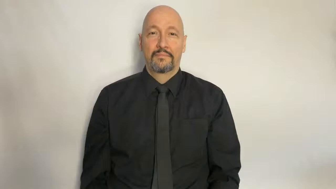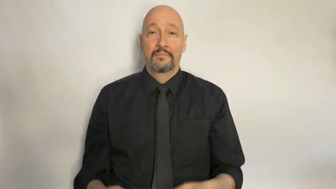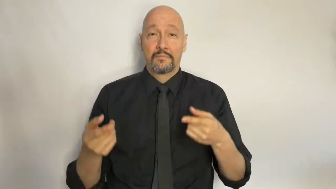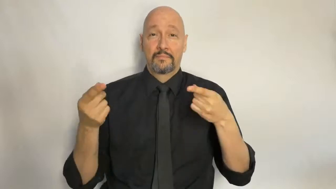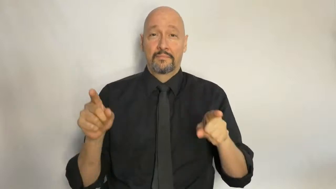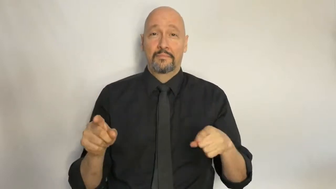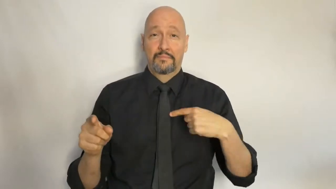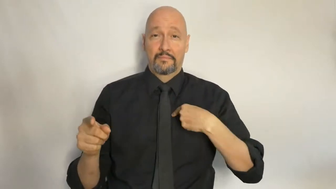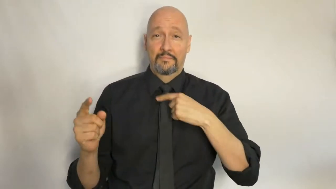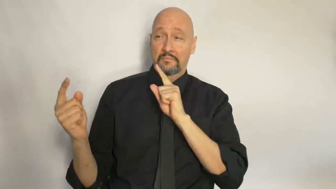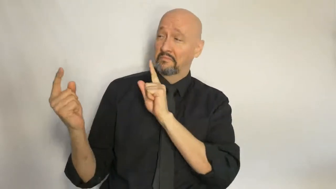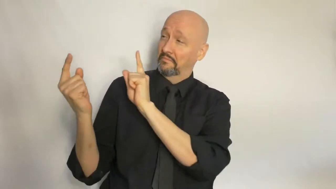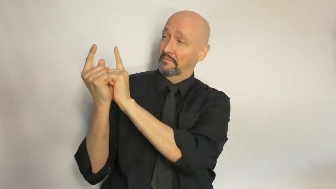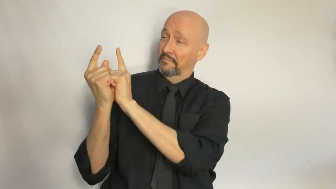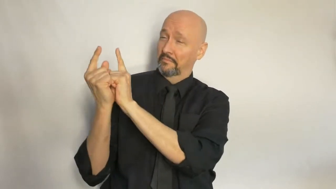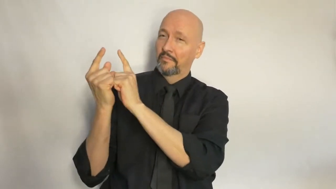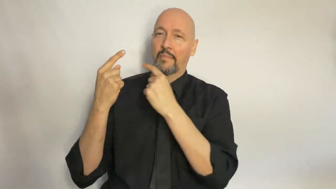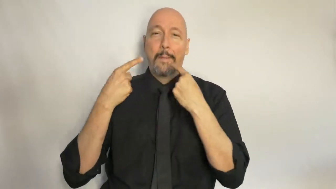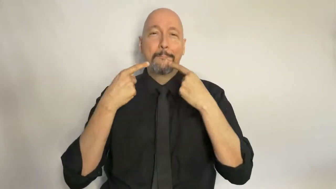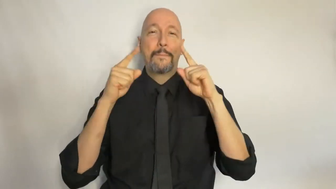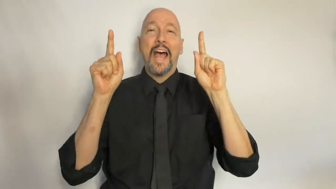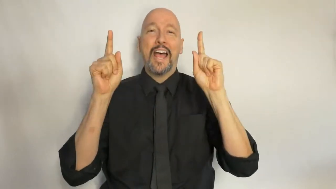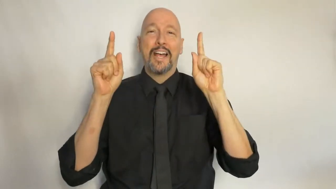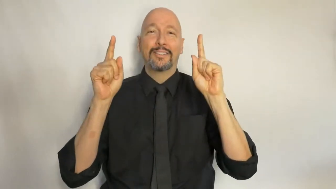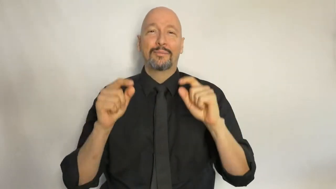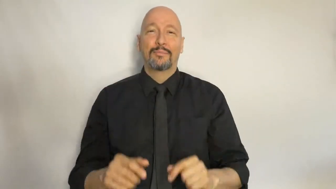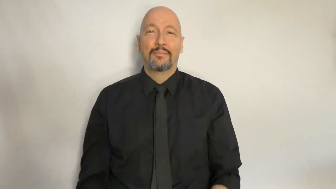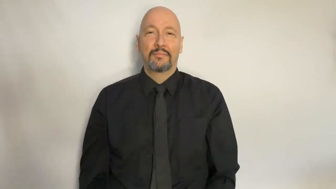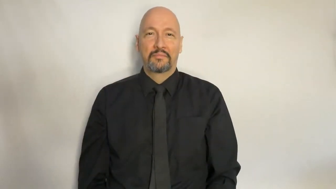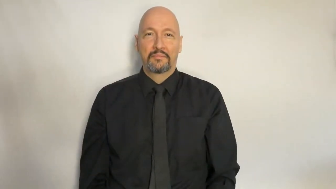happen I met him/her pah!